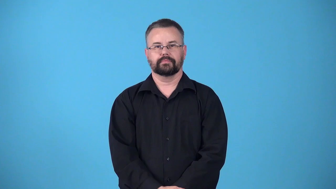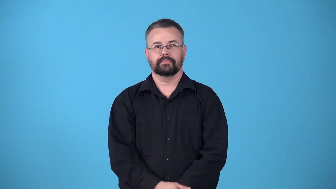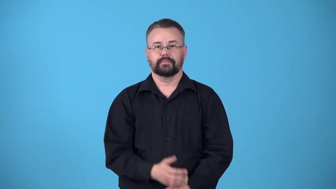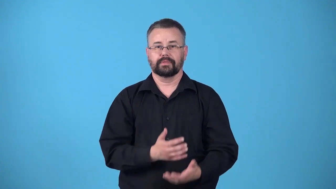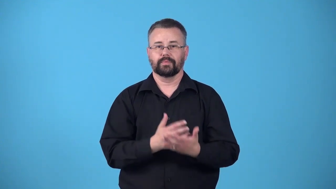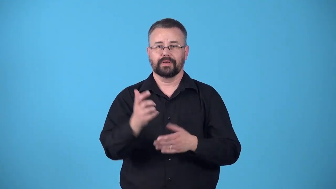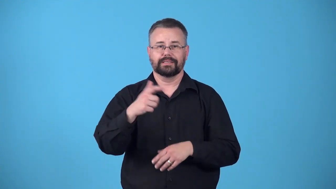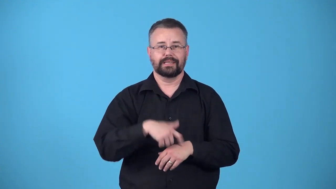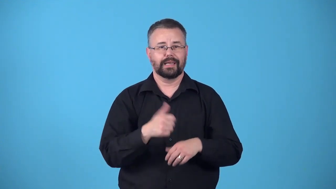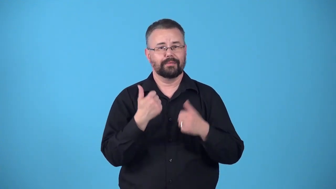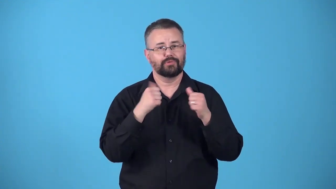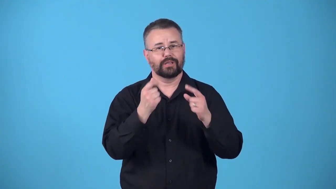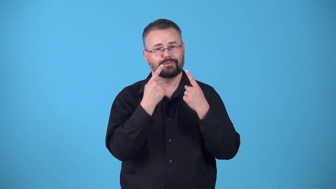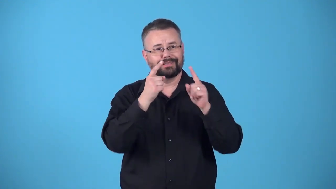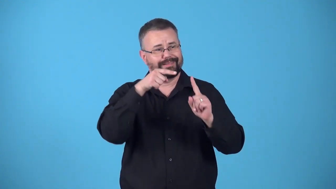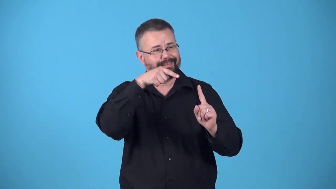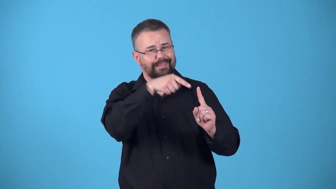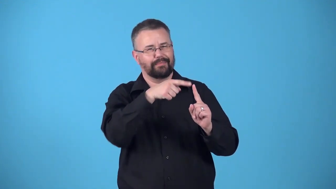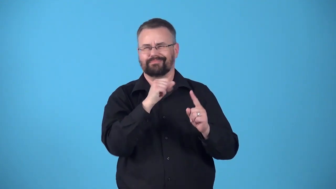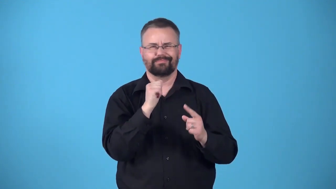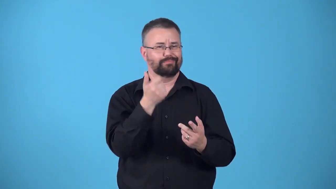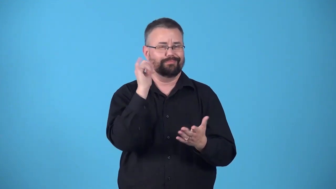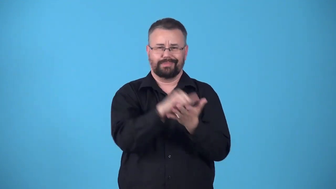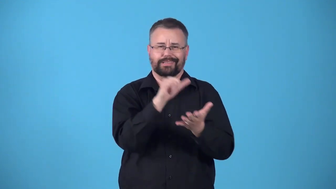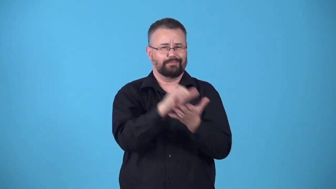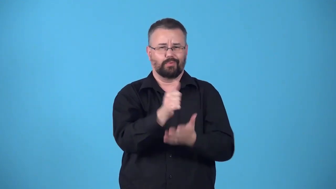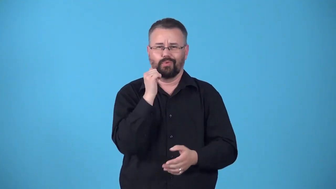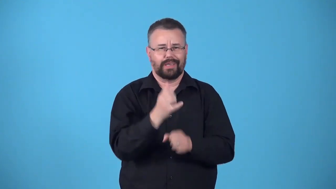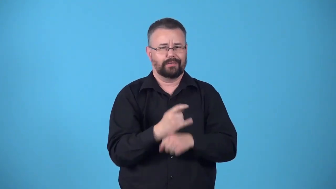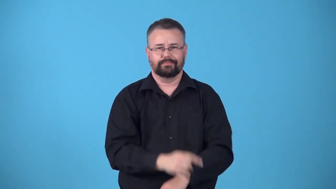chase rainbows